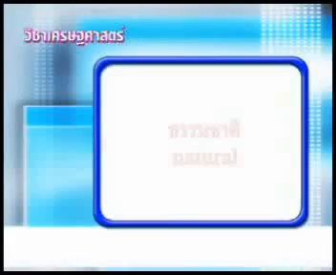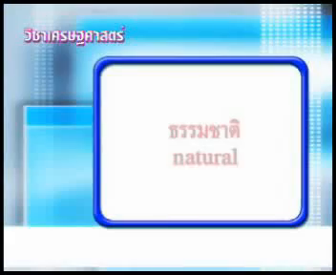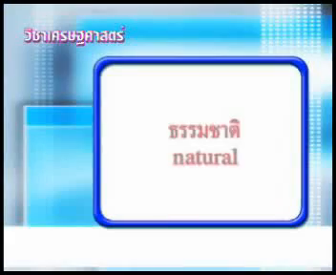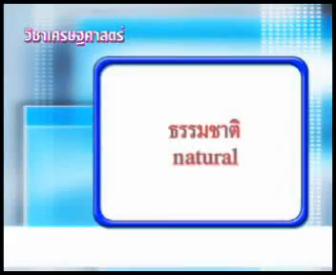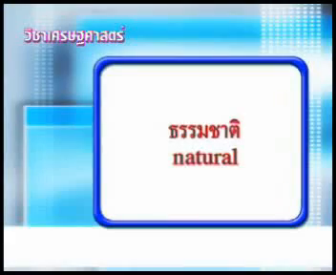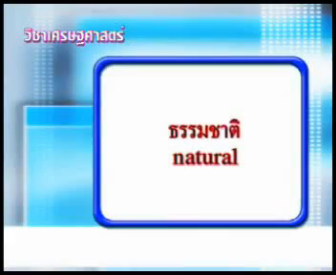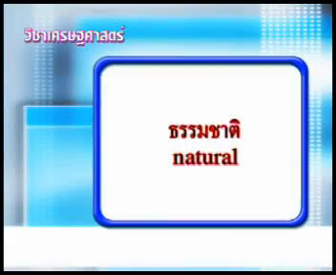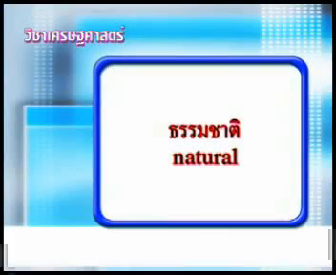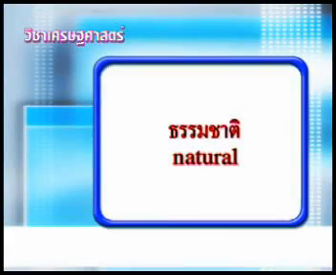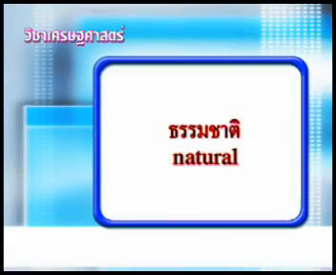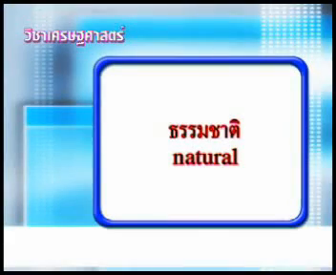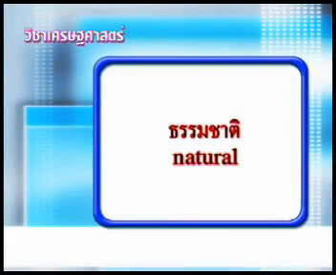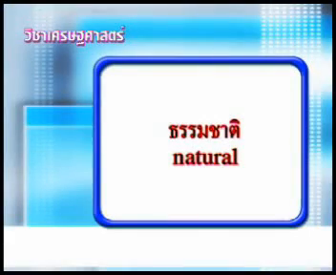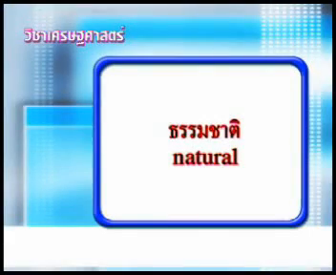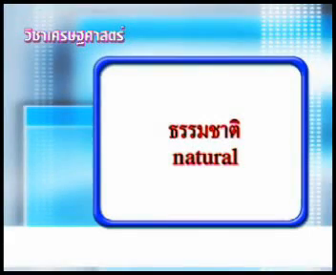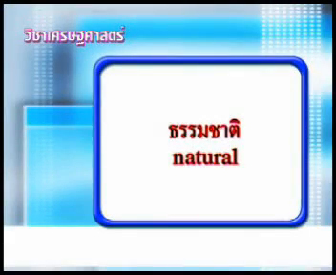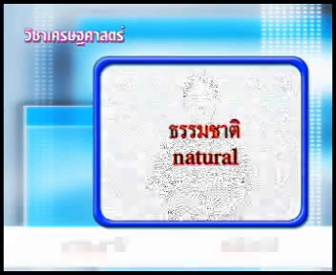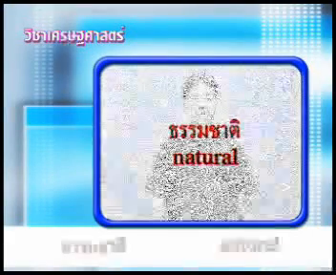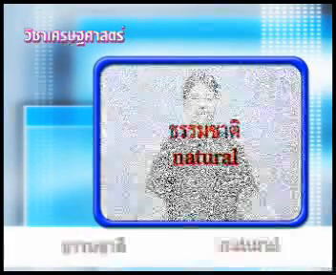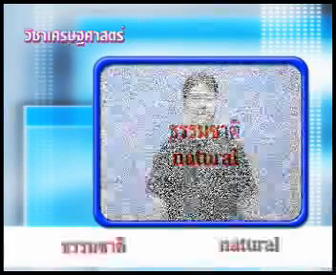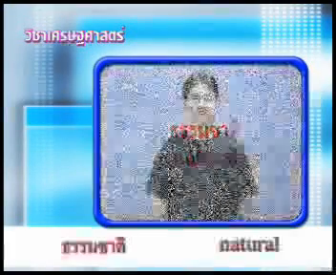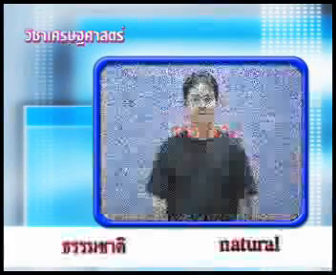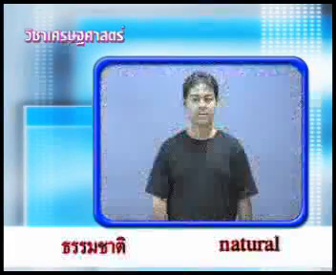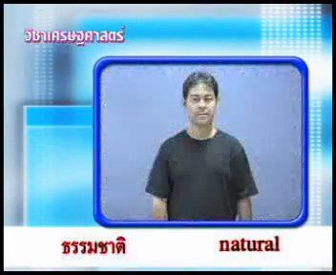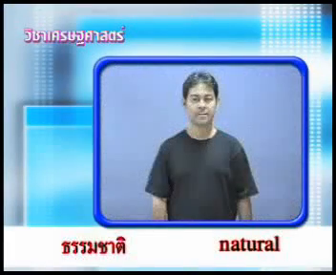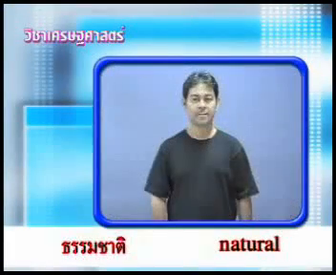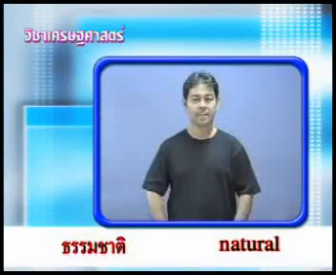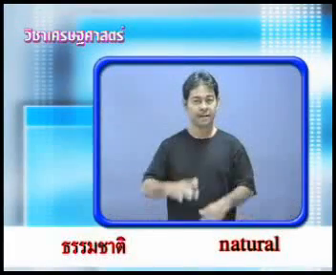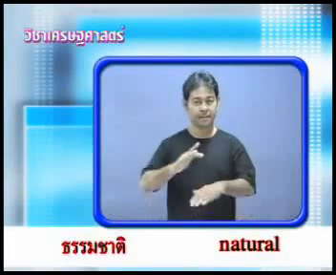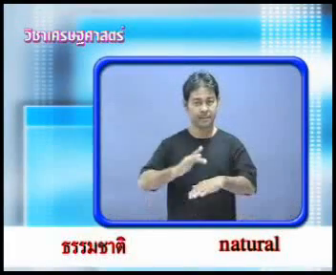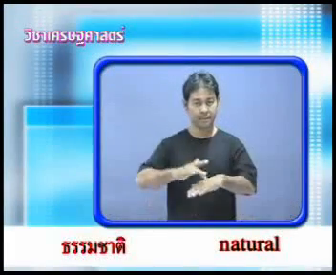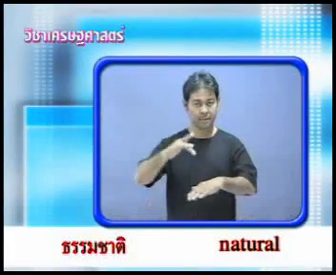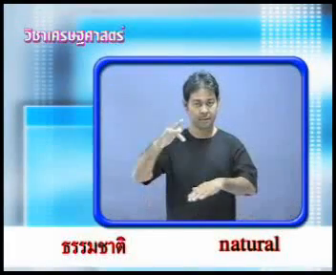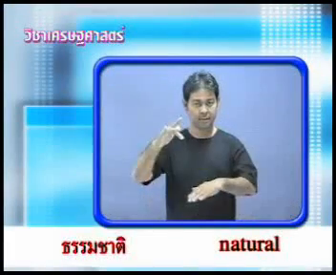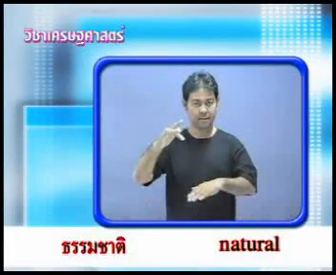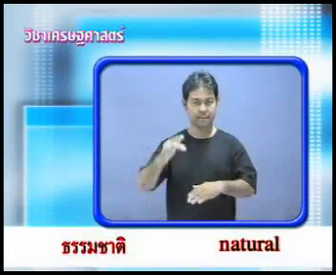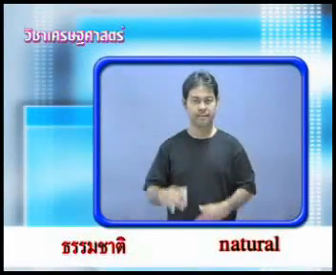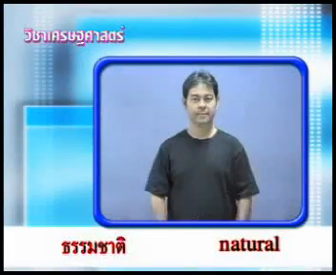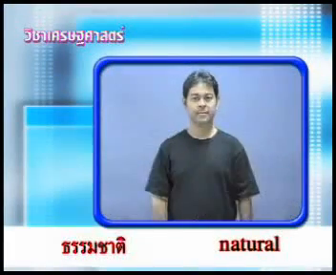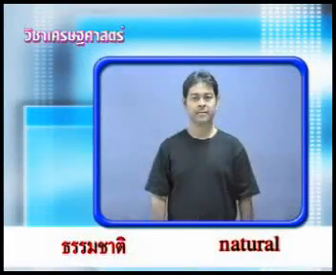natural